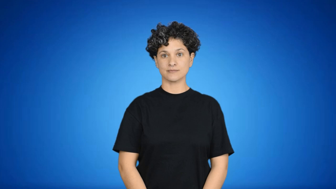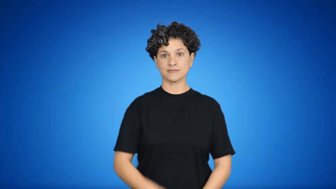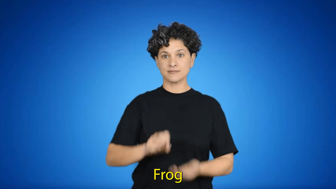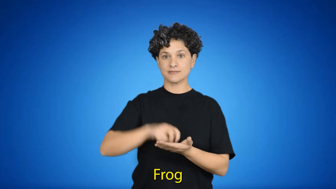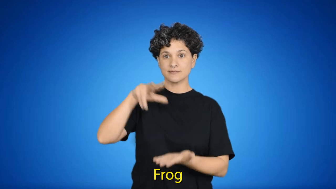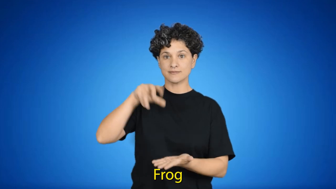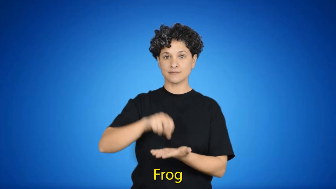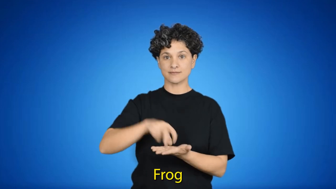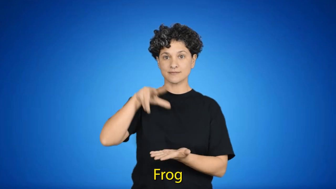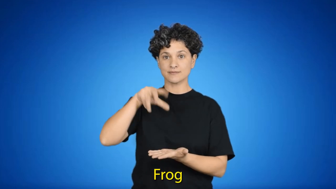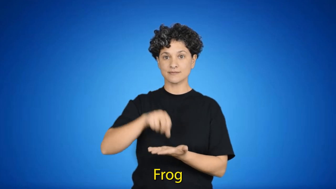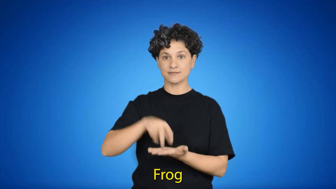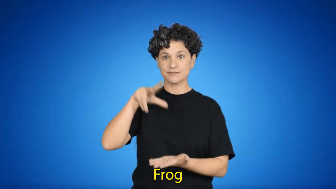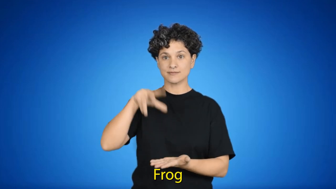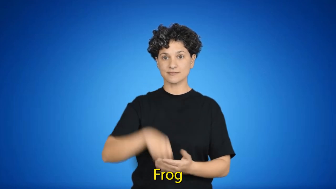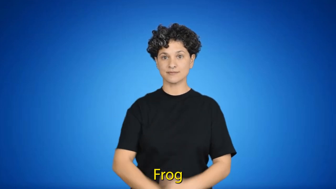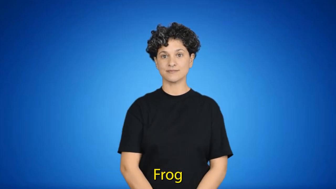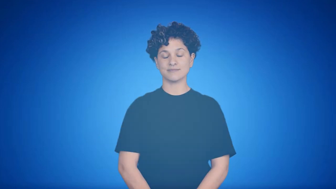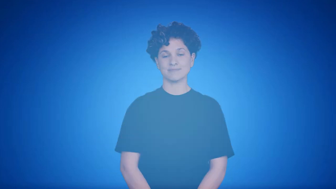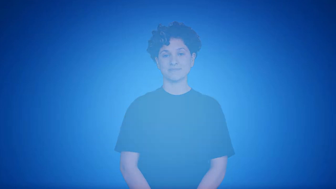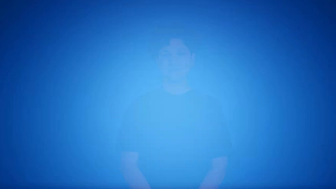Frog